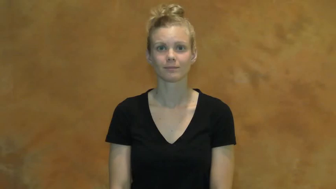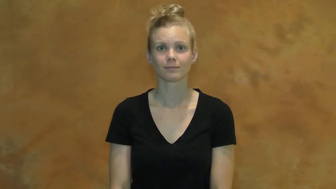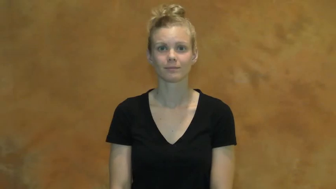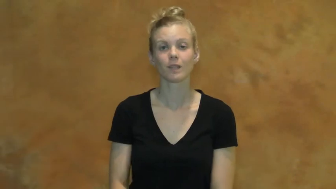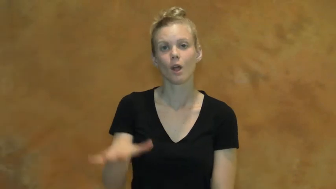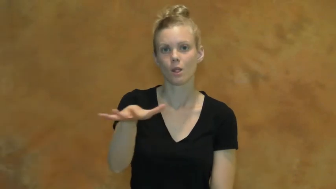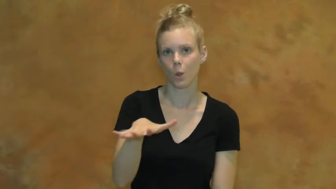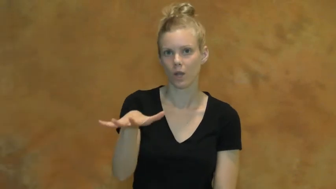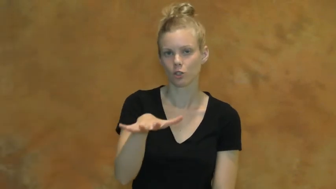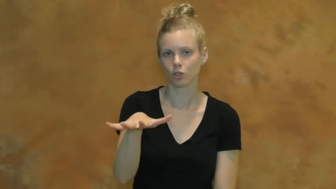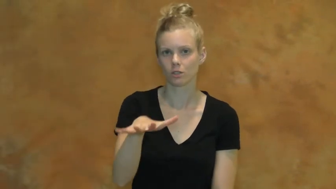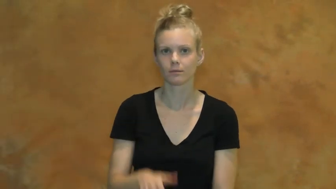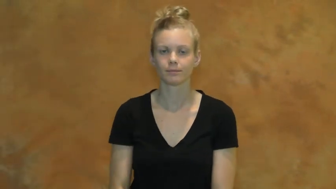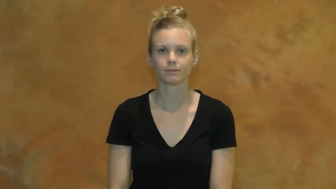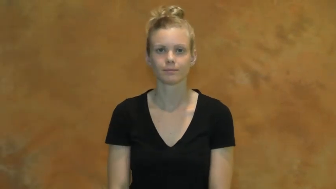place